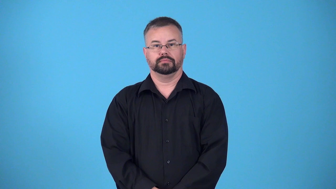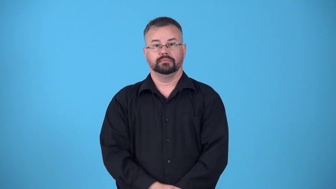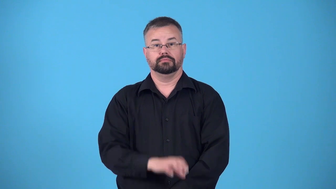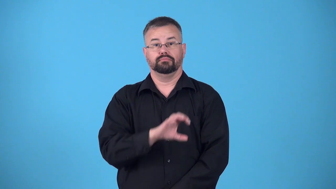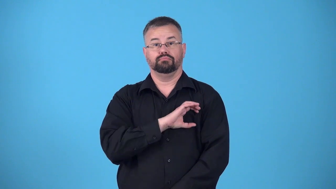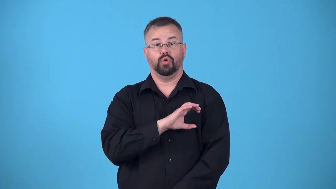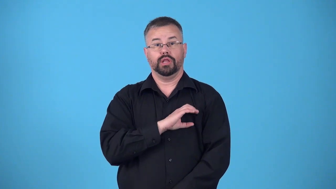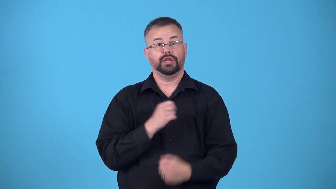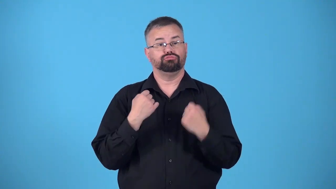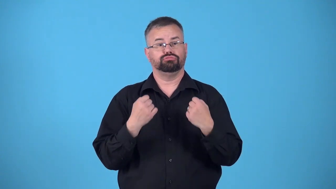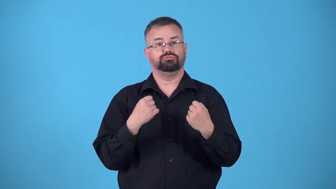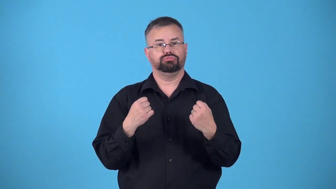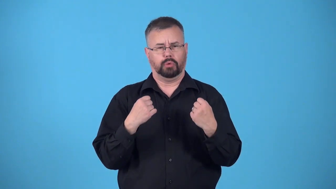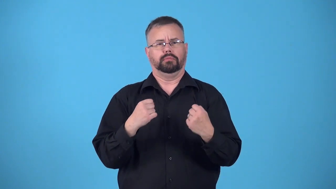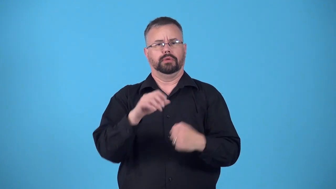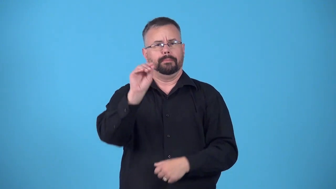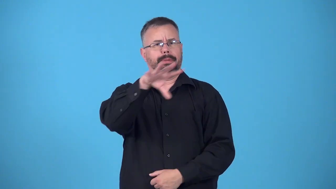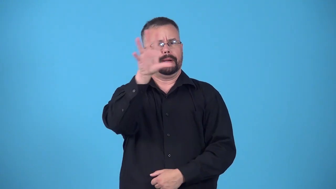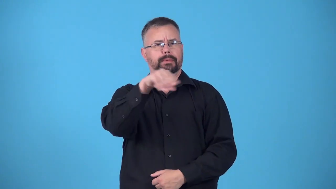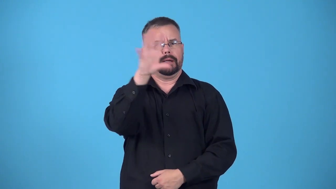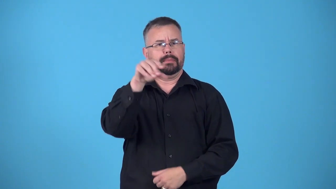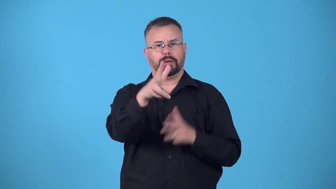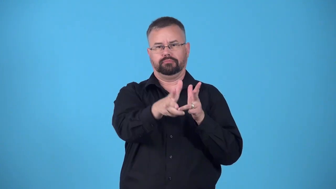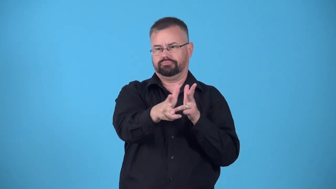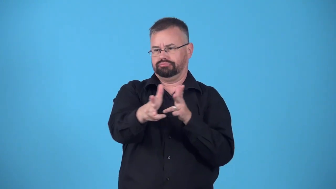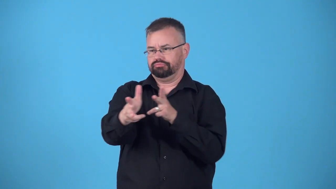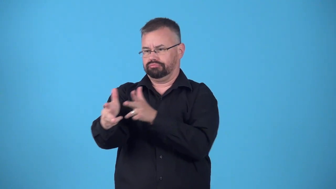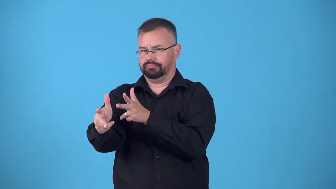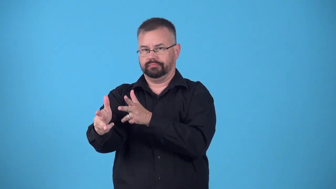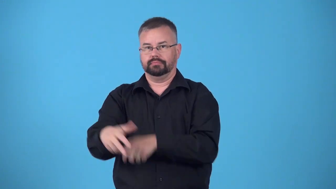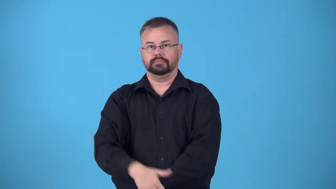pull over by police